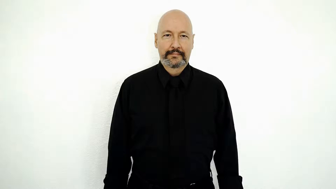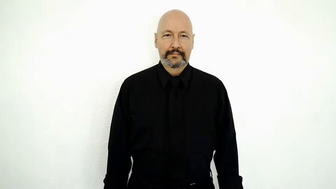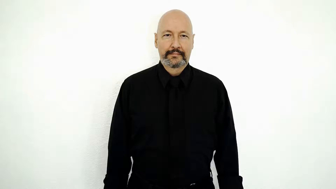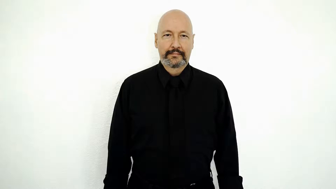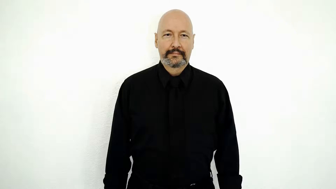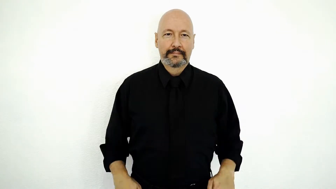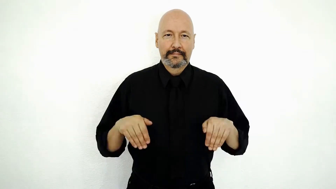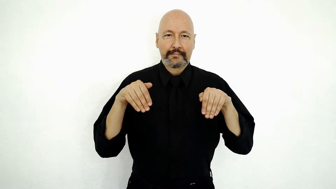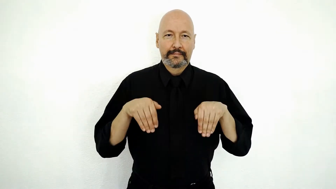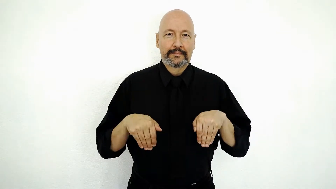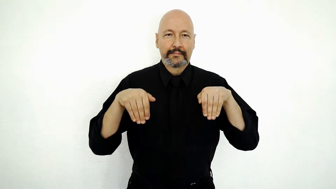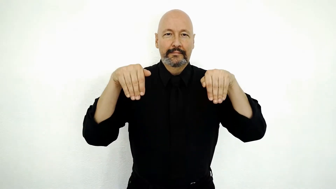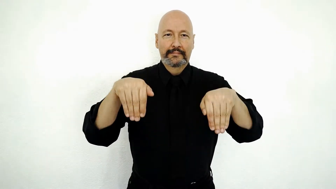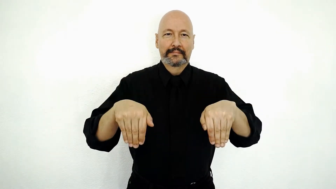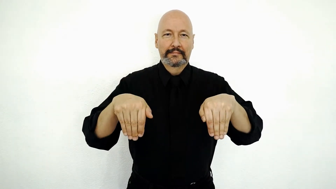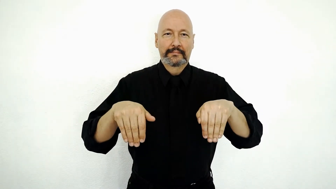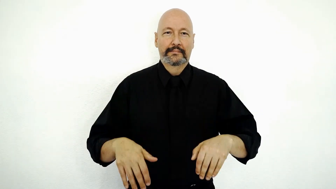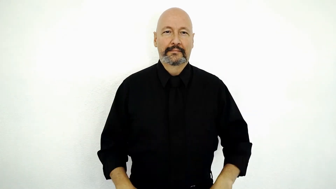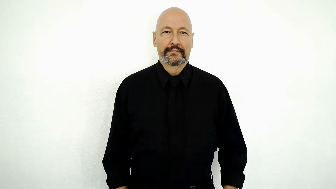KANGAROO